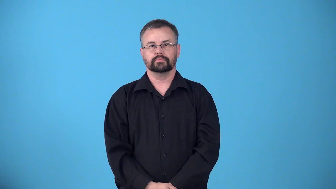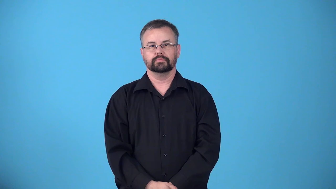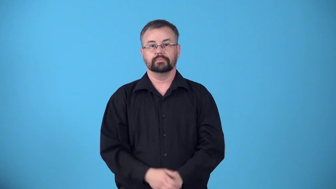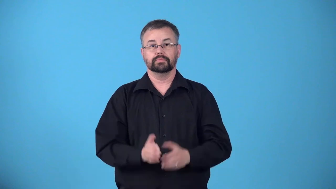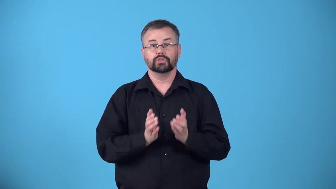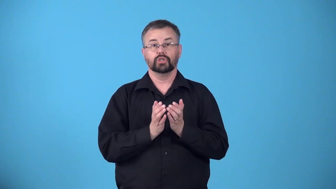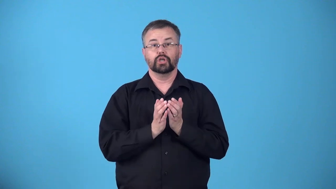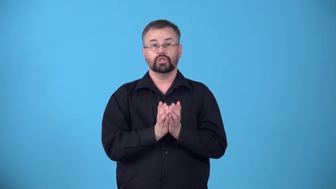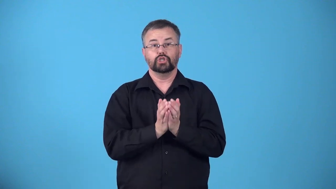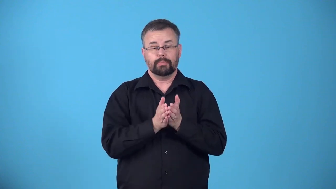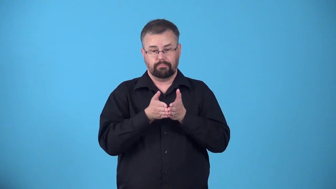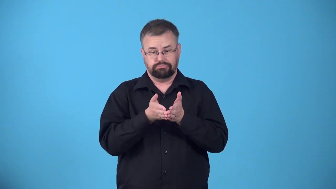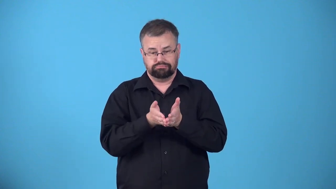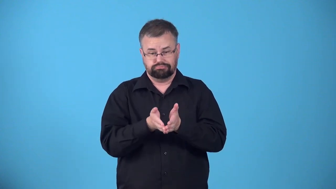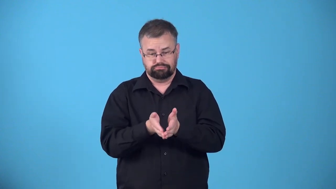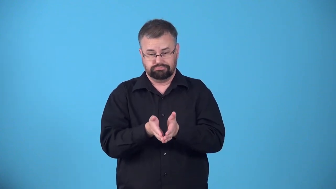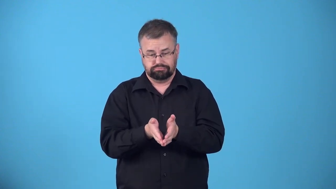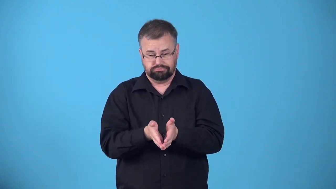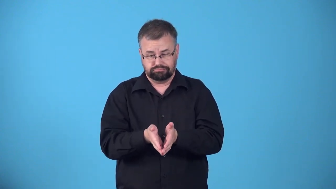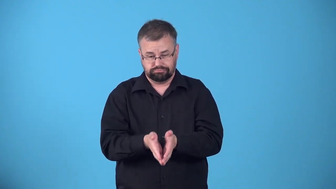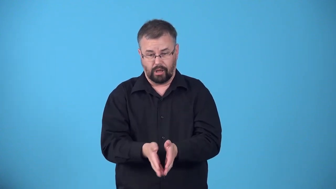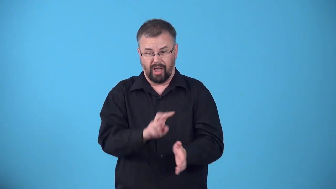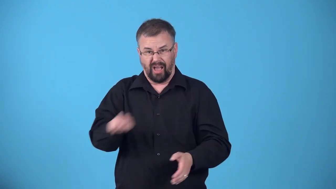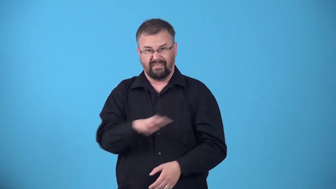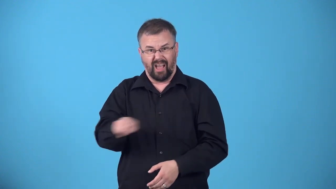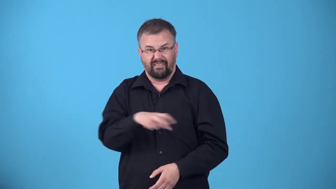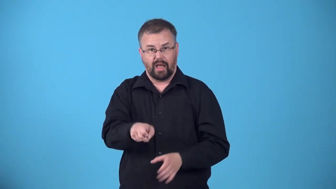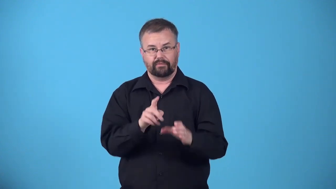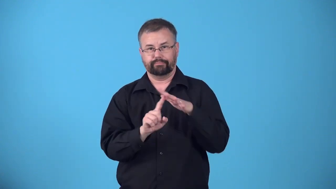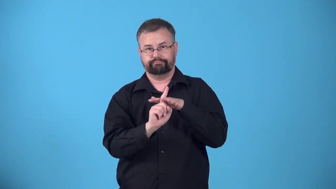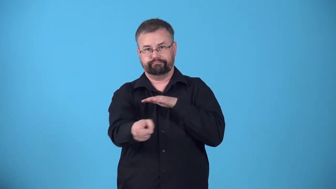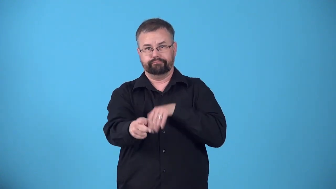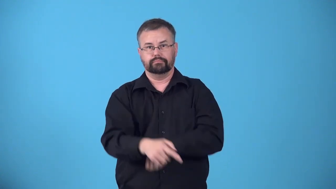abandon ship sinking ship